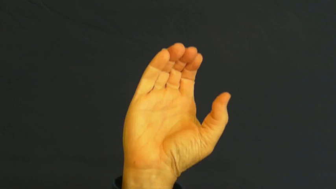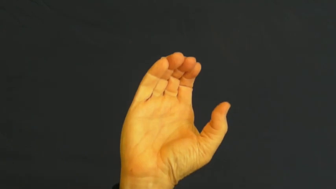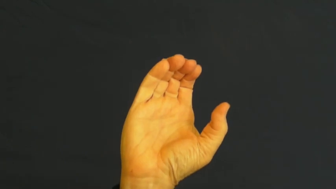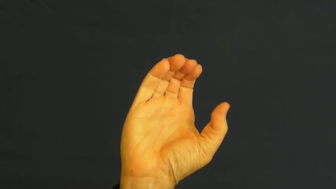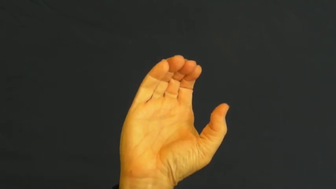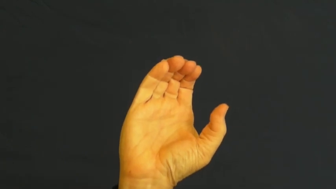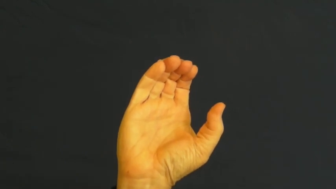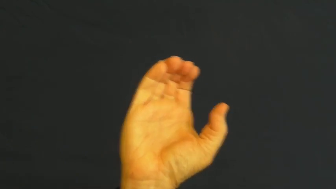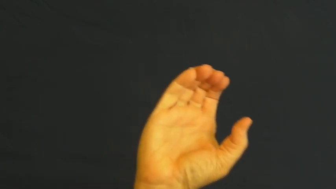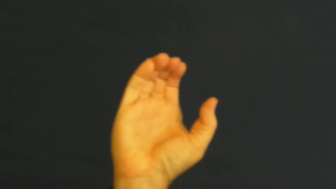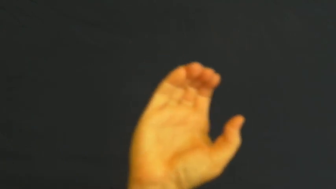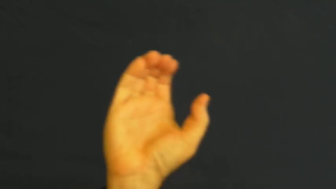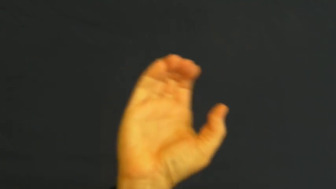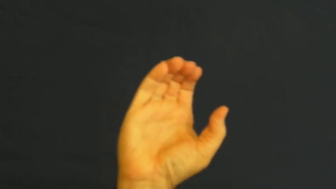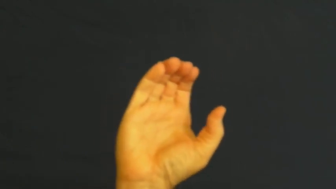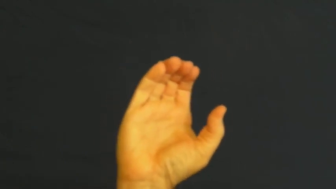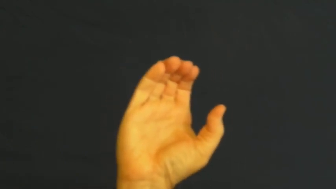Calgary,CAN,Centralia,WA,Charleston,SC,Charlotte,NC,Chelsea,VT,Columbia,MD,MO,Columbus,GA